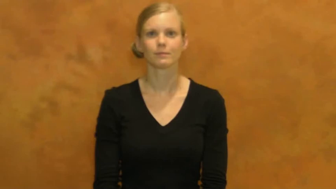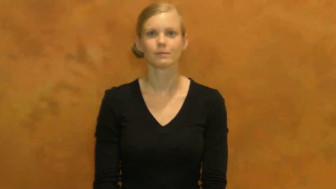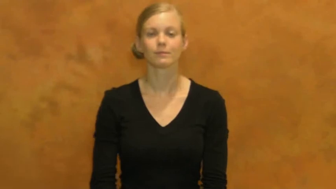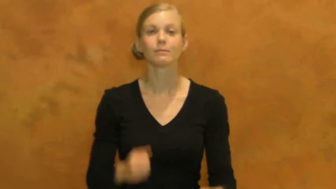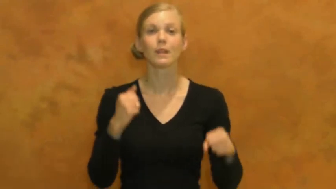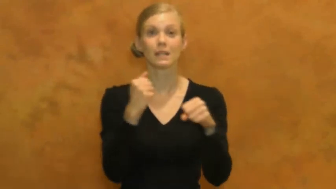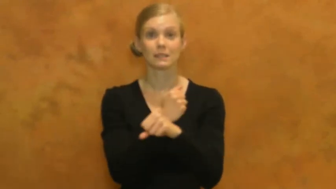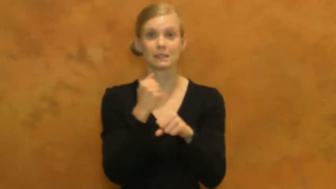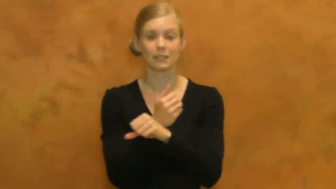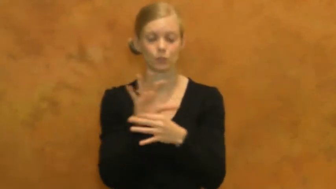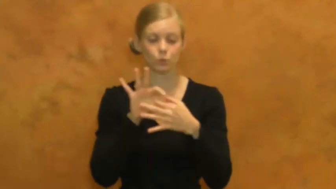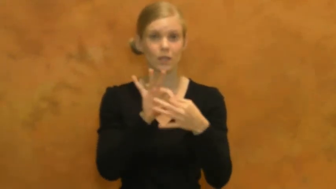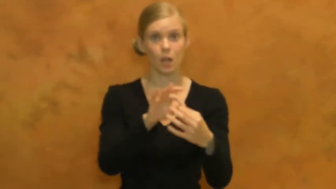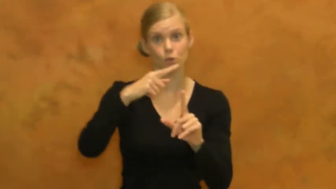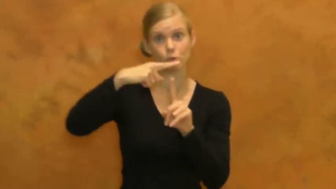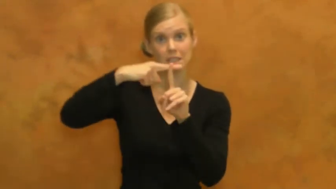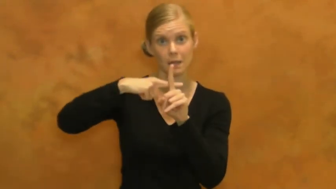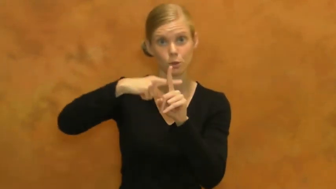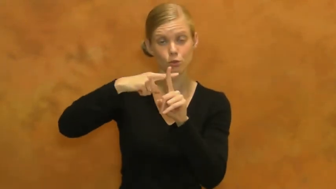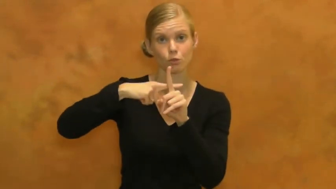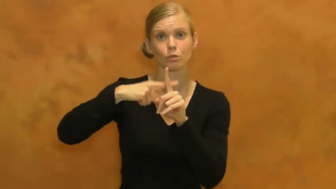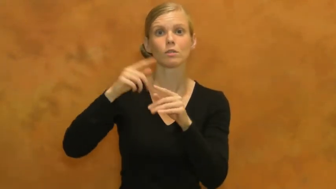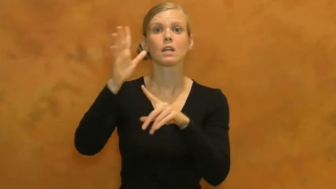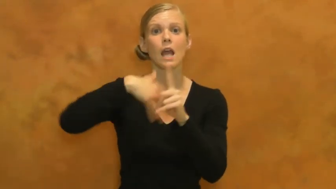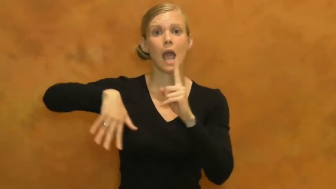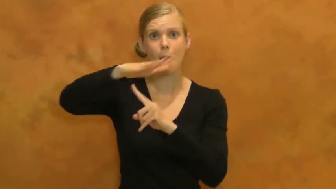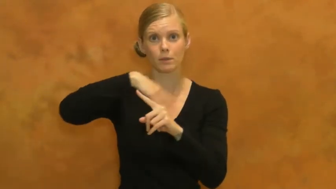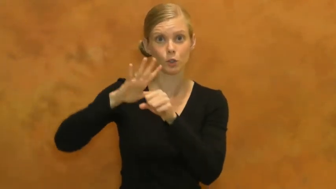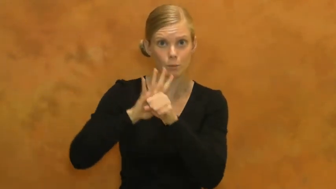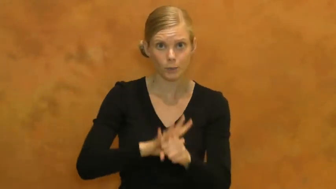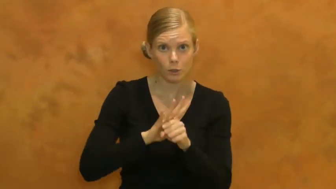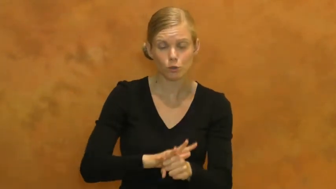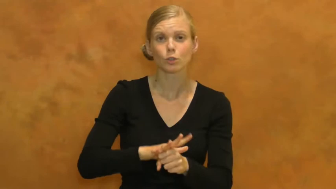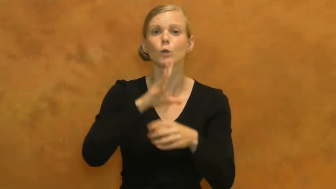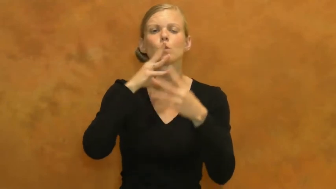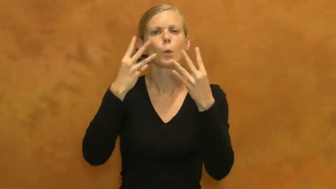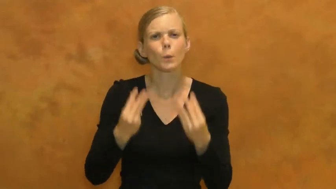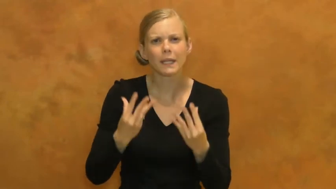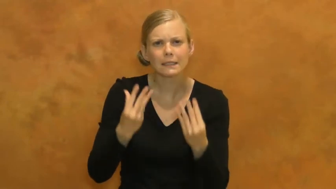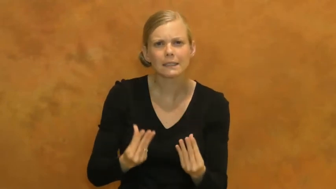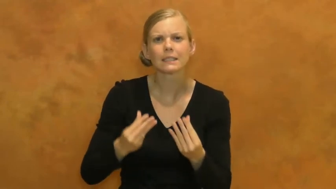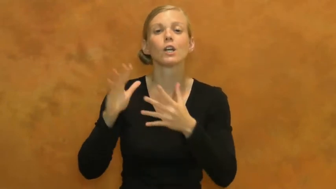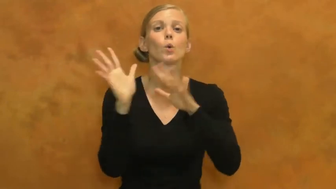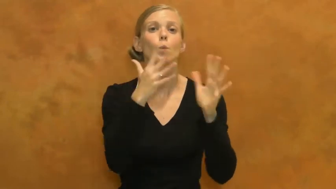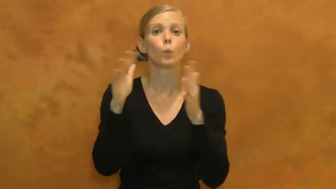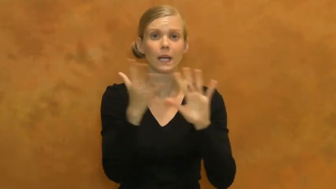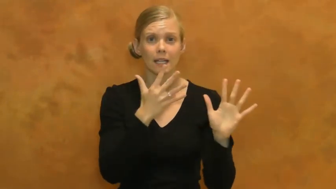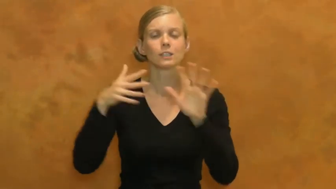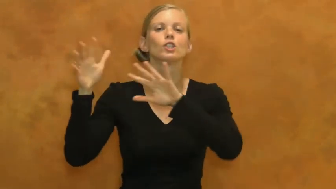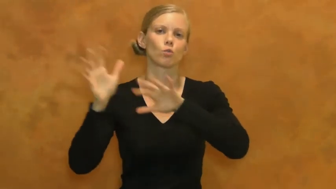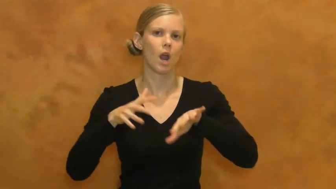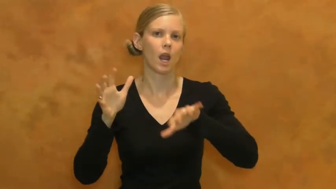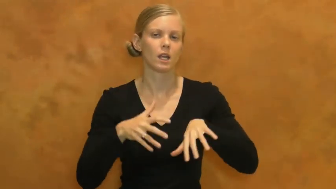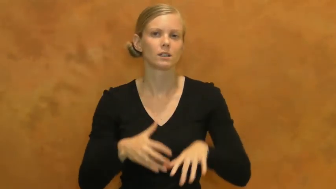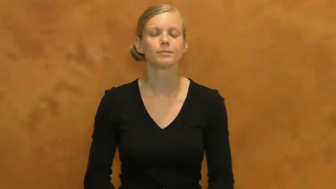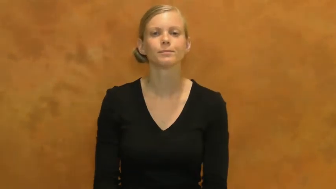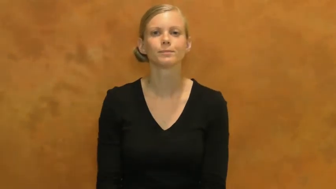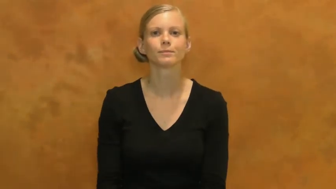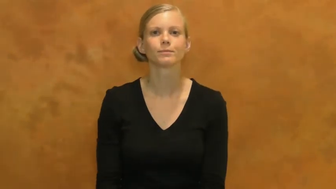climate